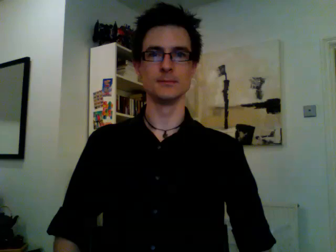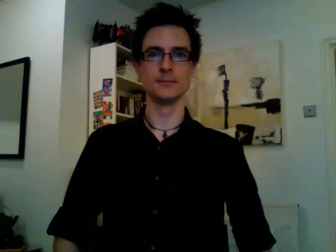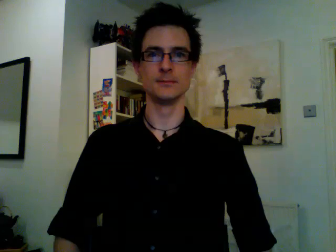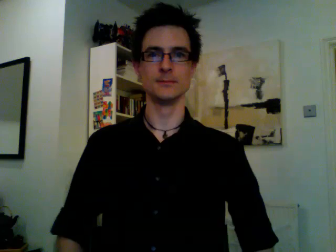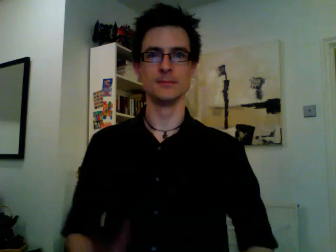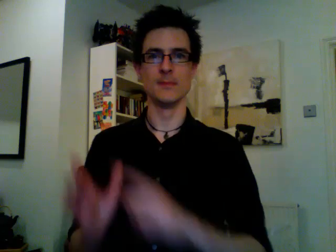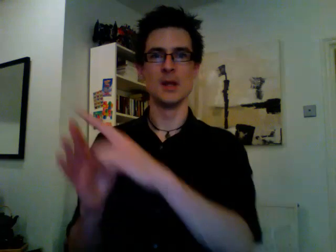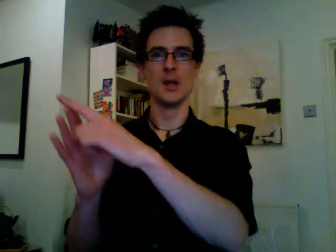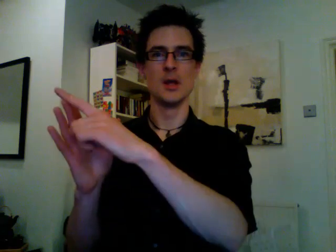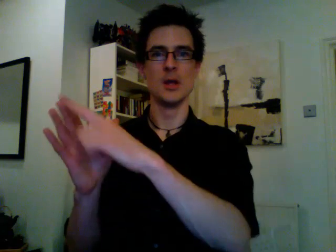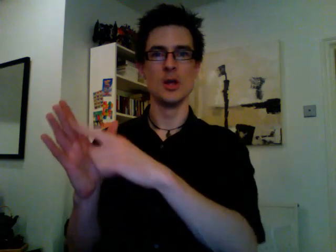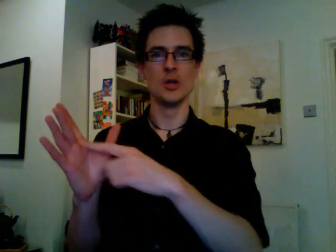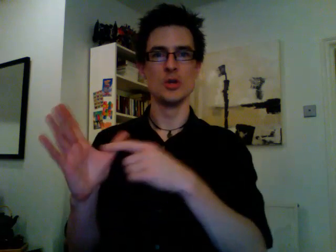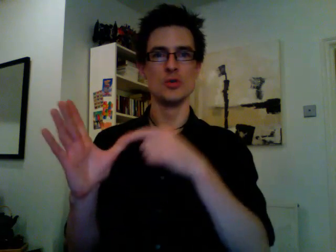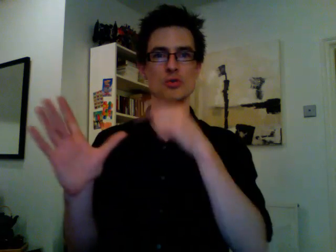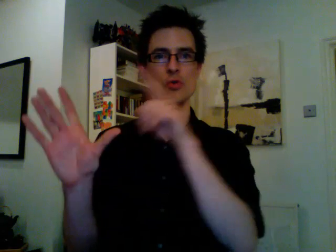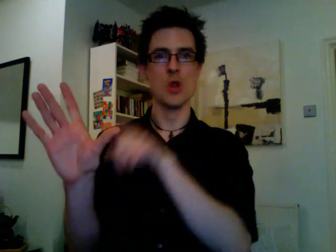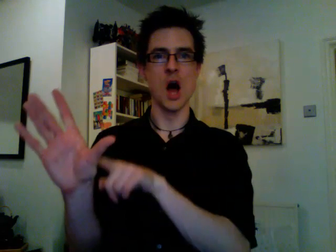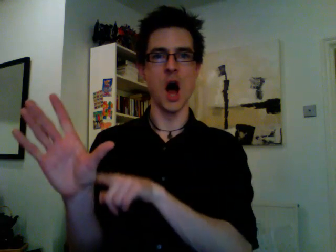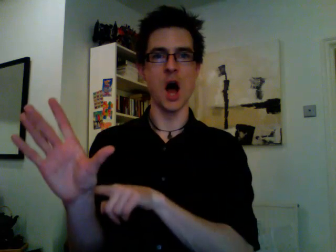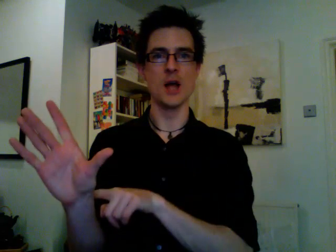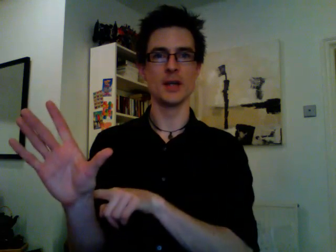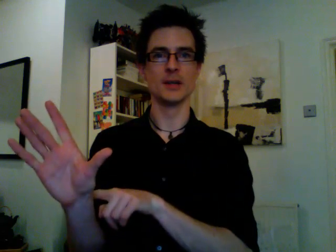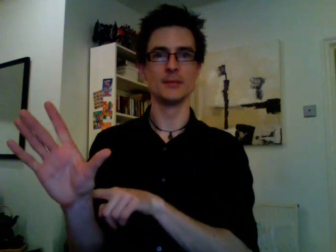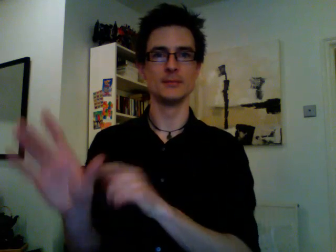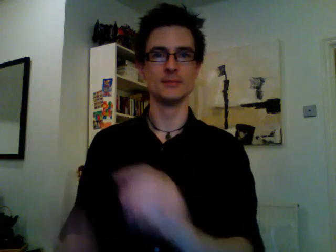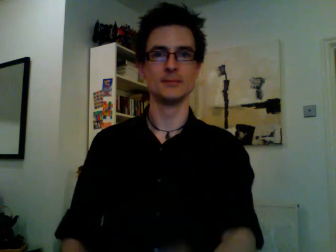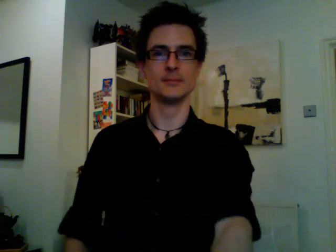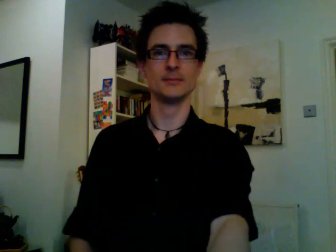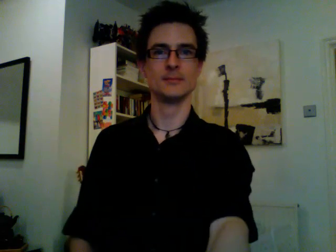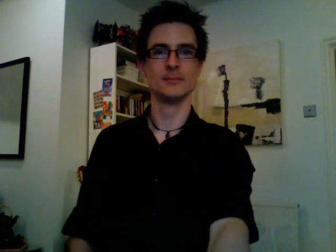july